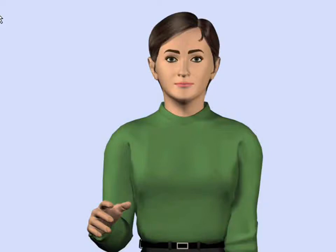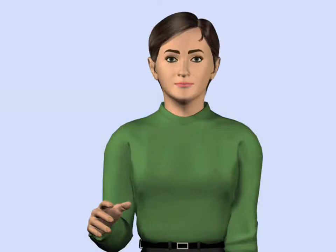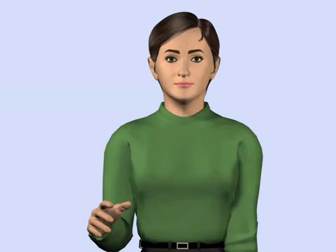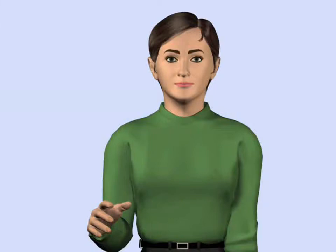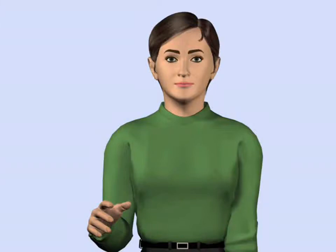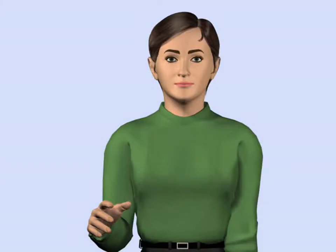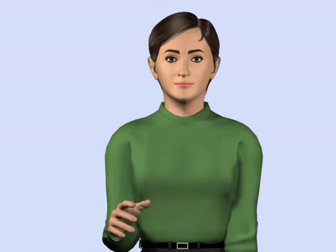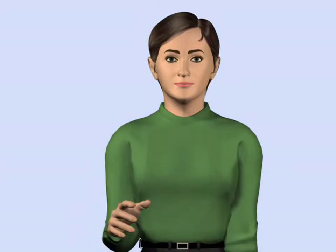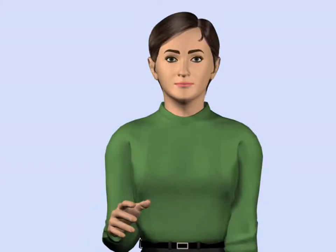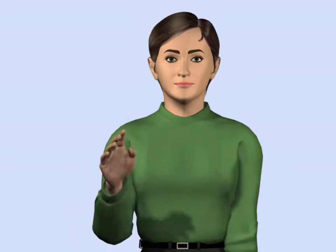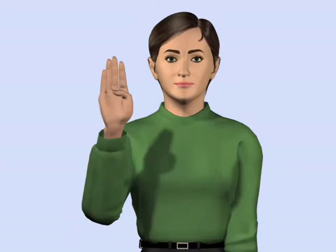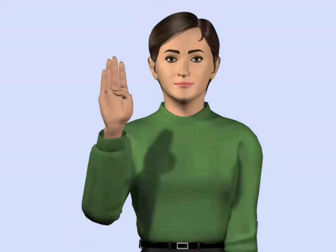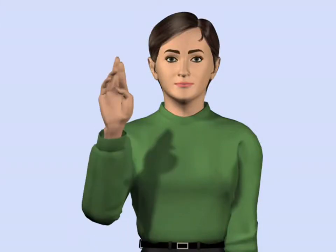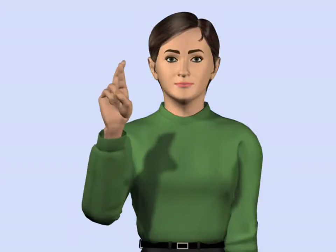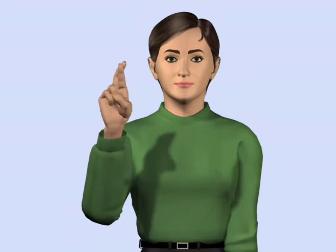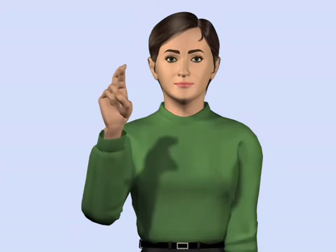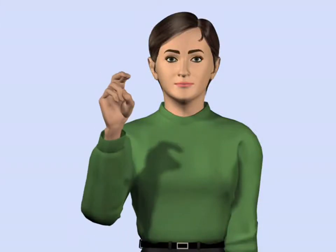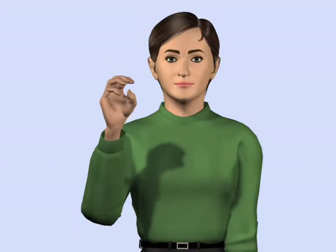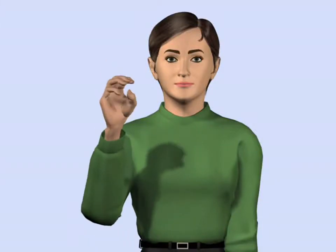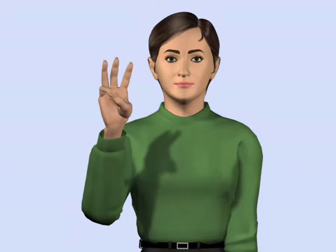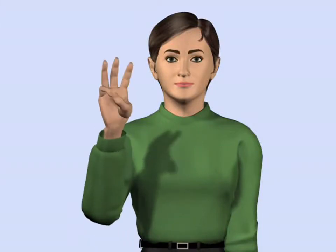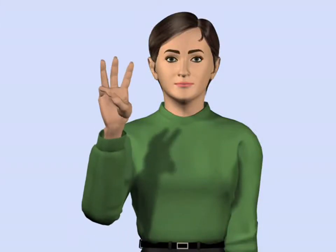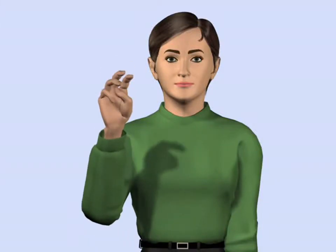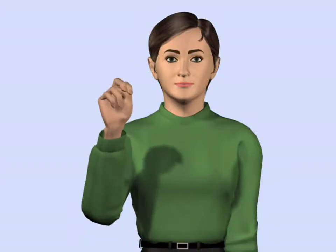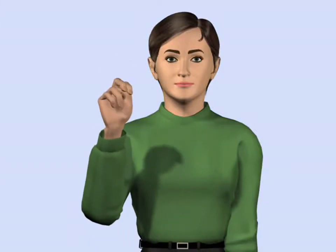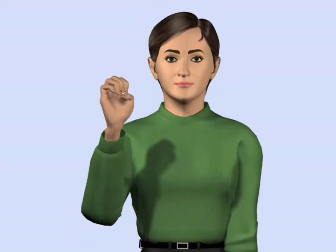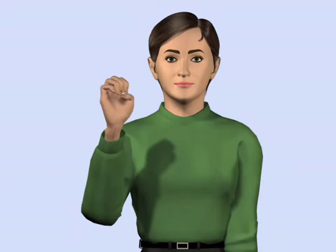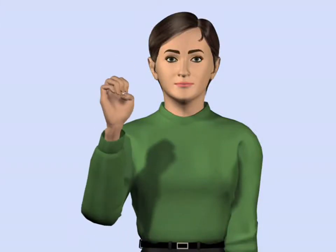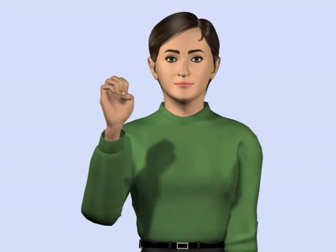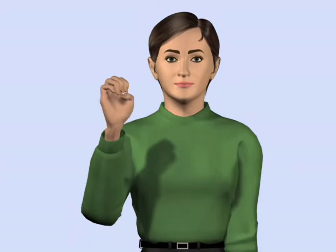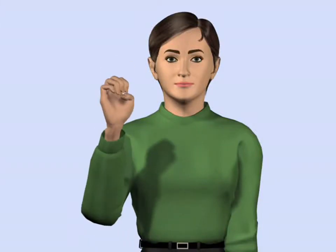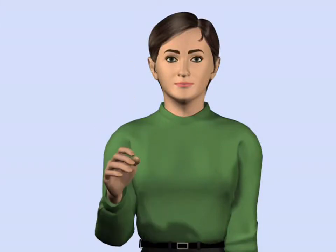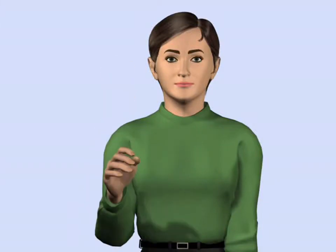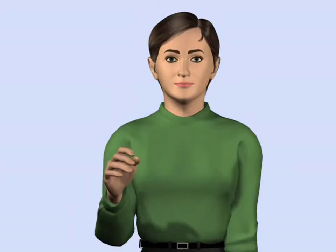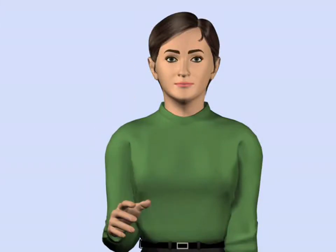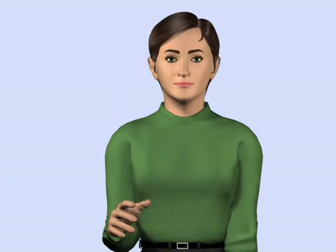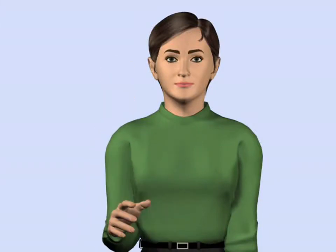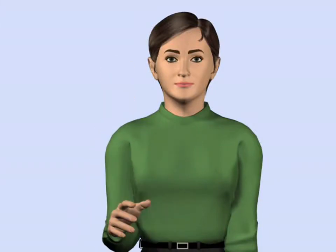brownie